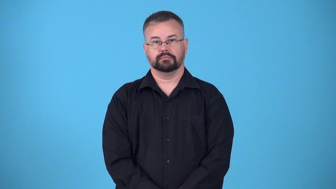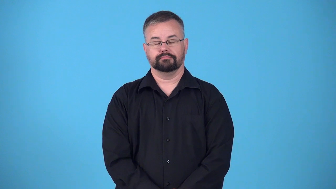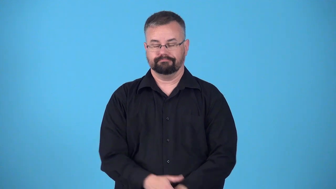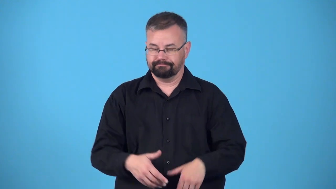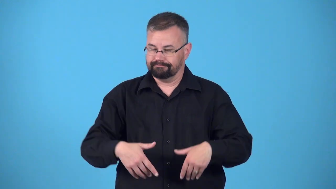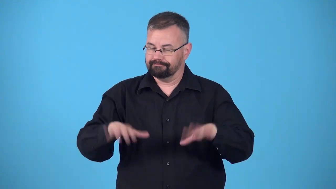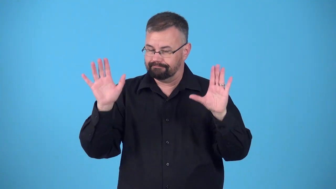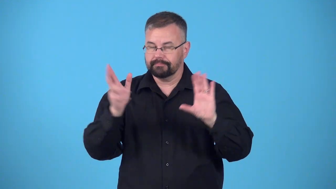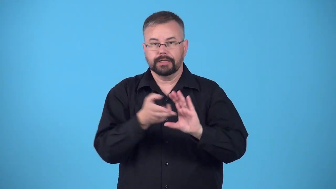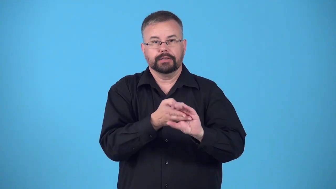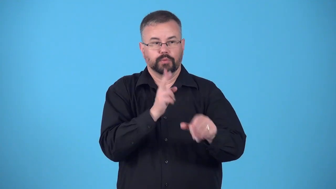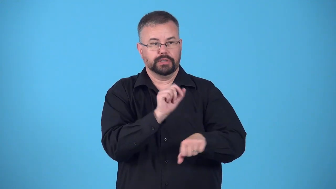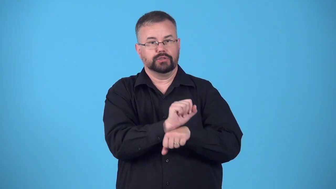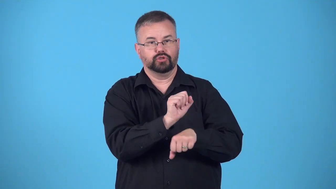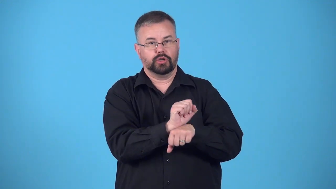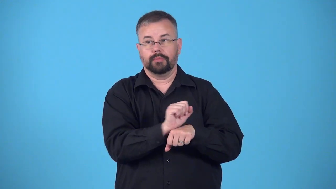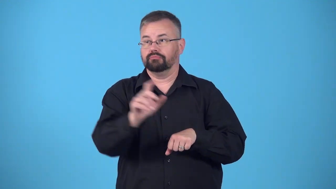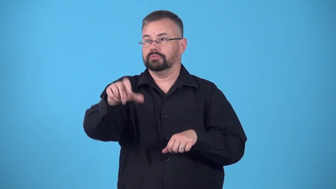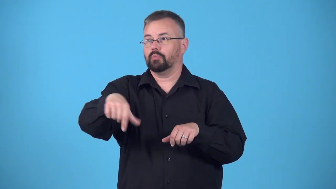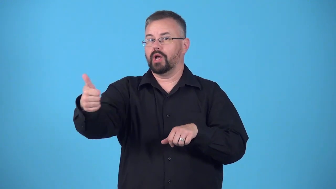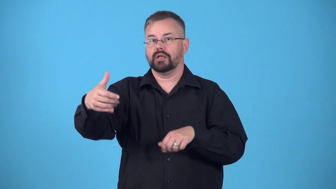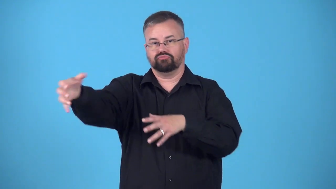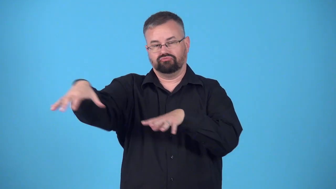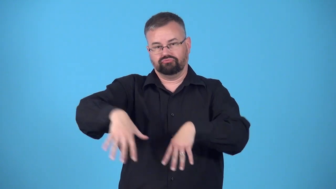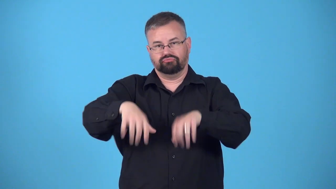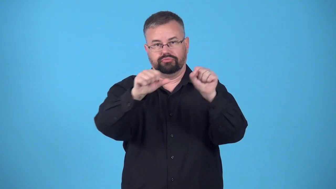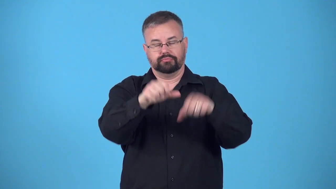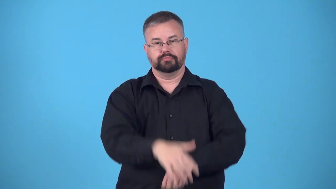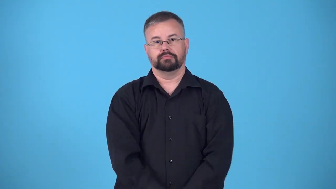stand down